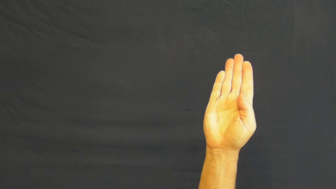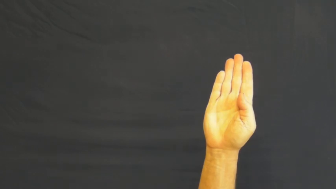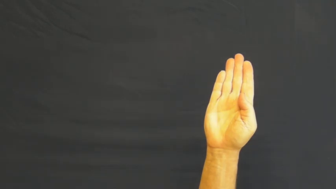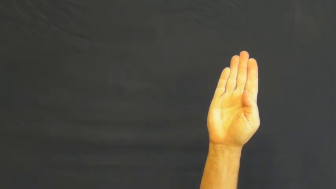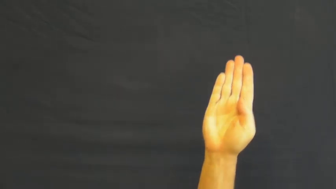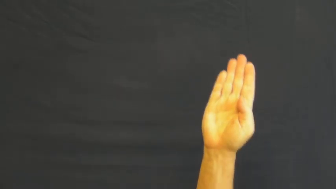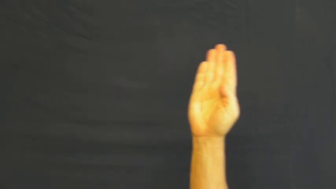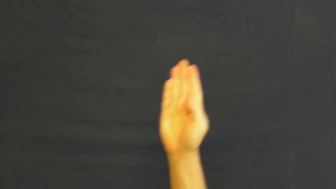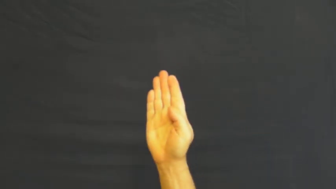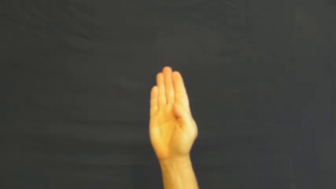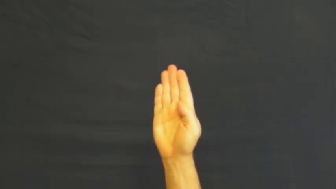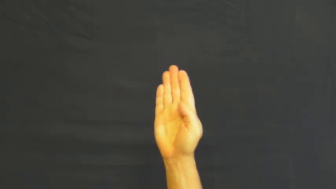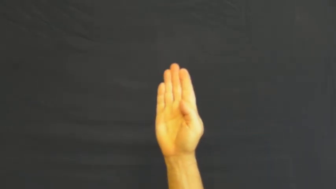Bethany Branch,DE,Big Bear,CA,Brattleboro,VT